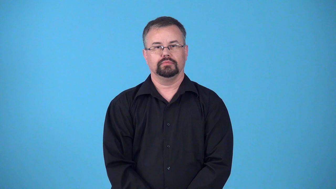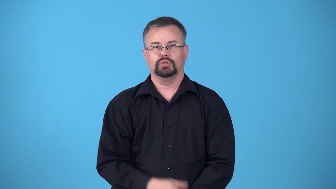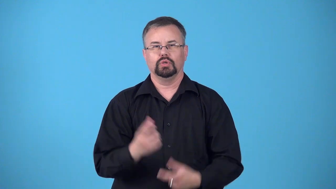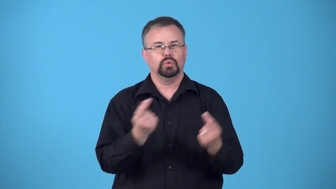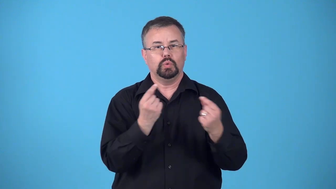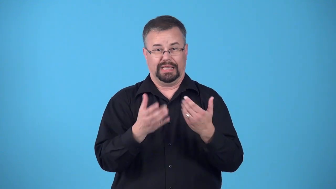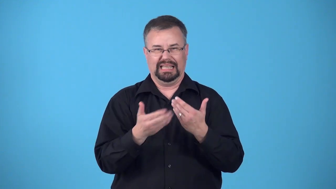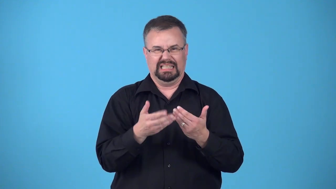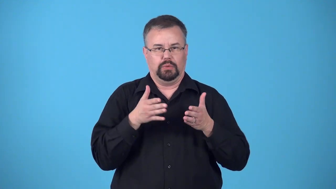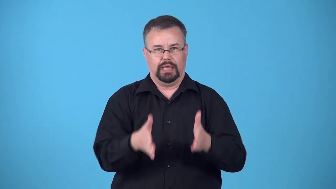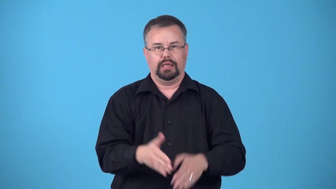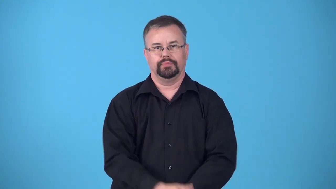take the path of least resistance